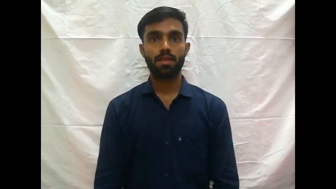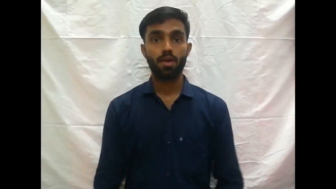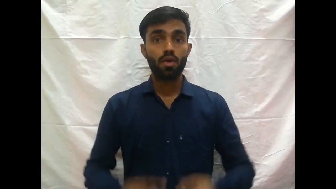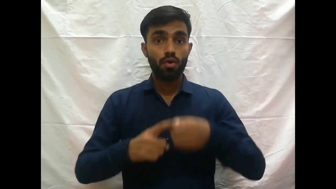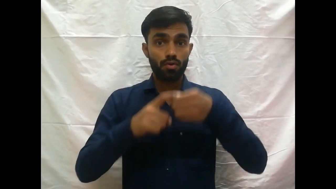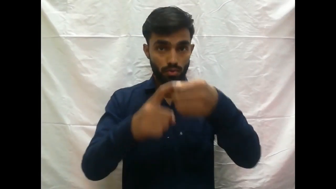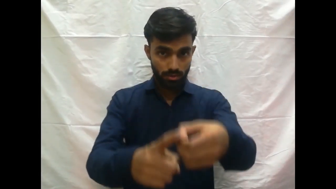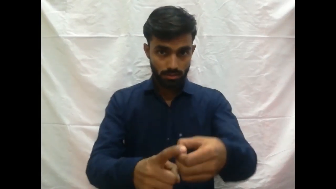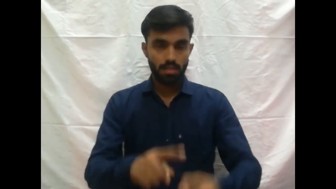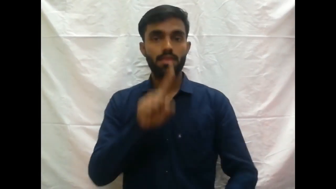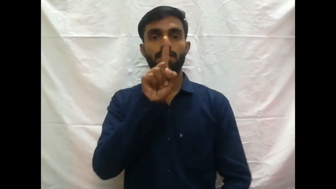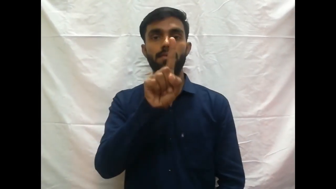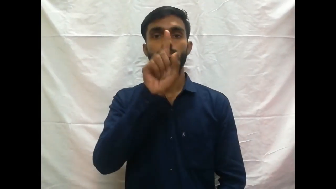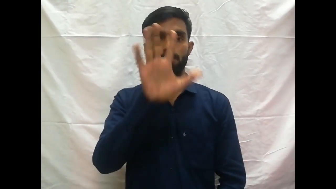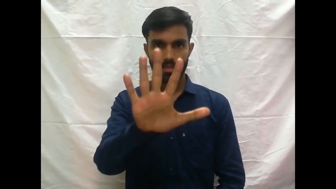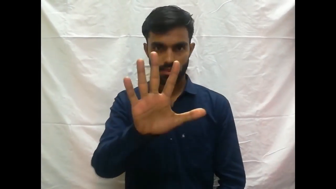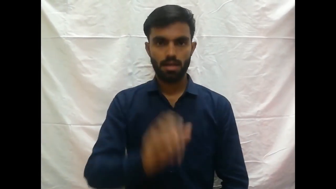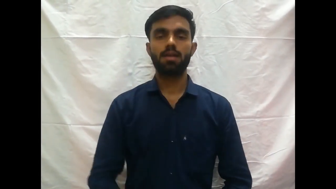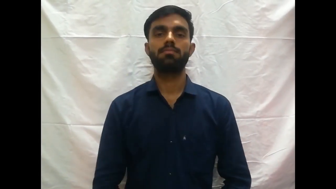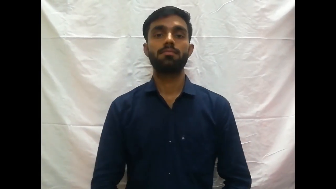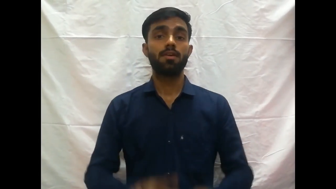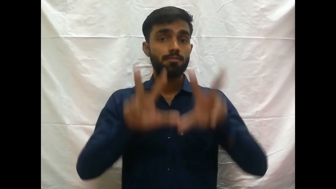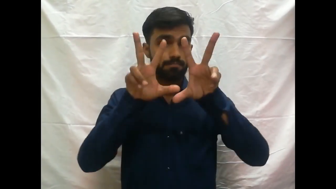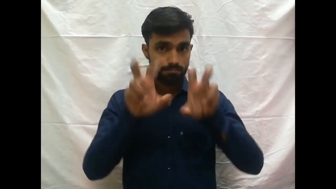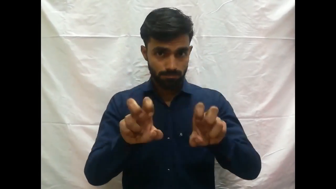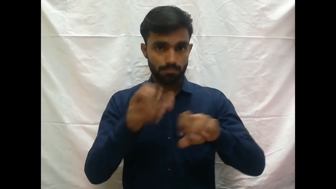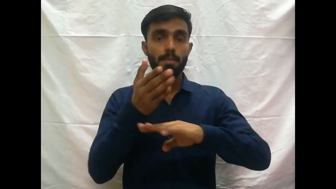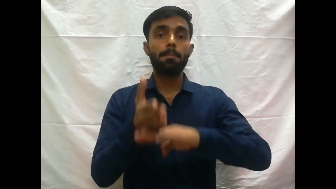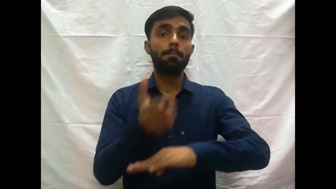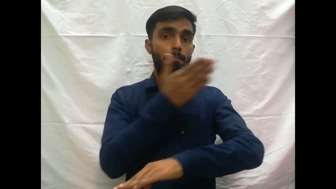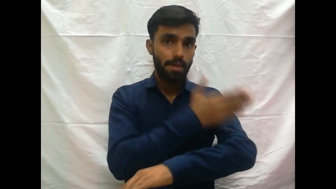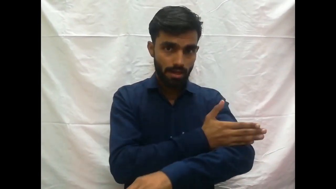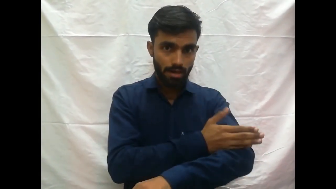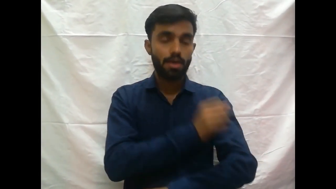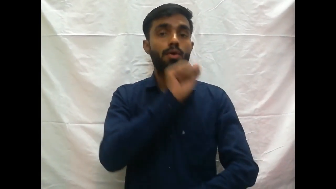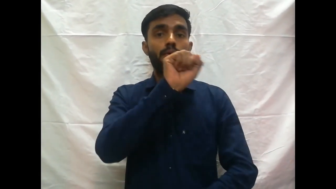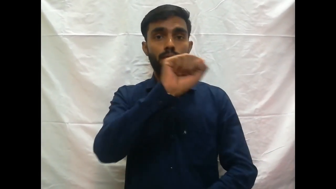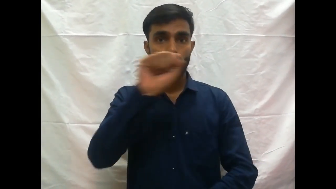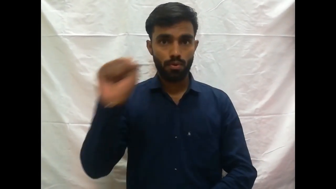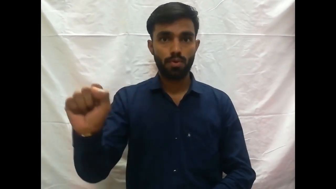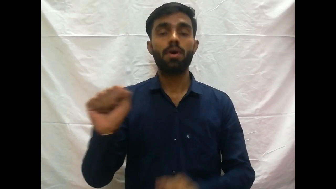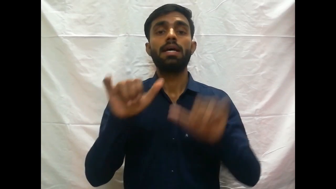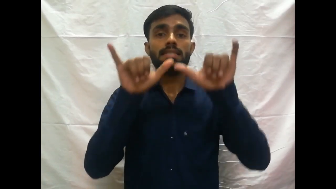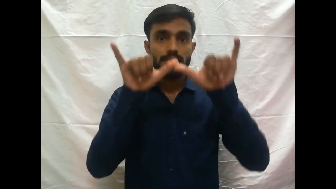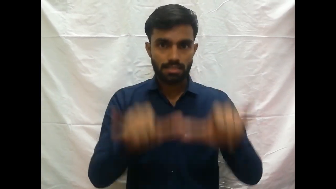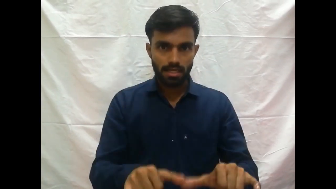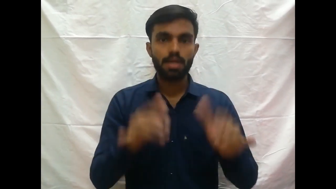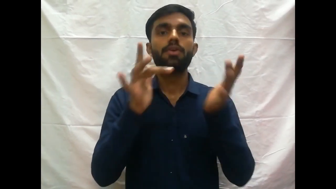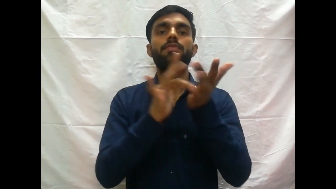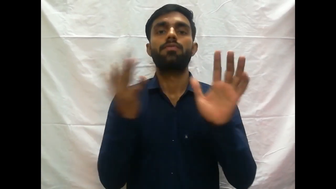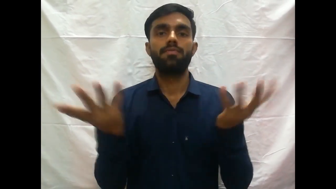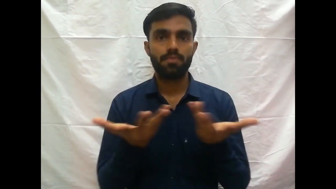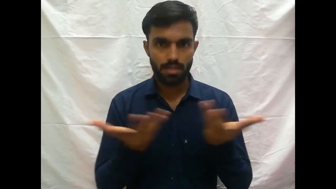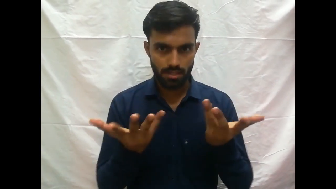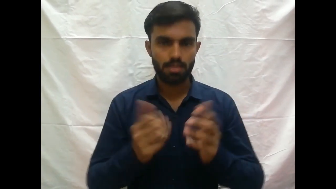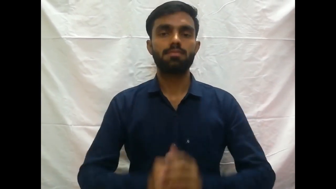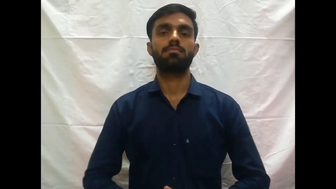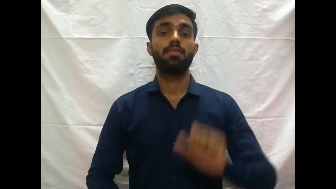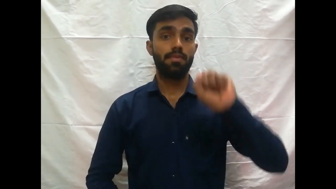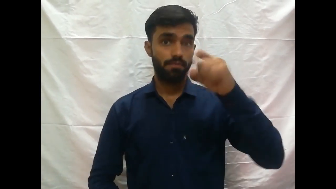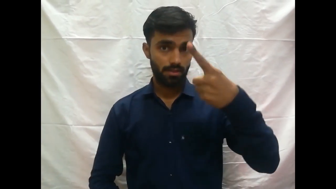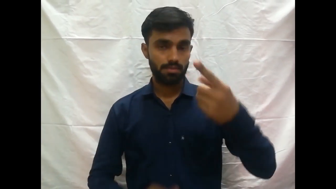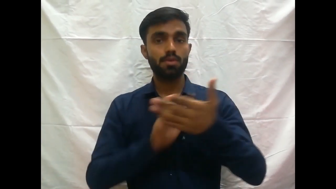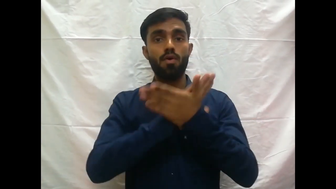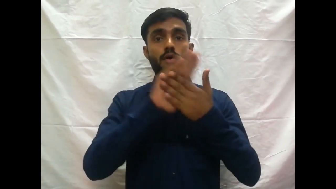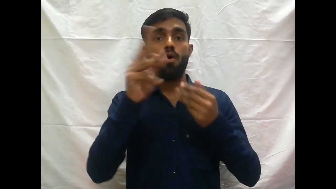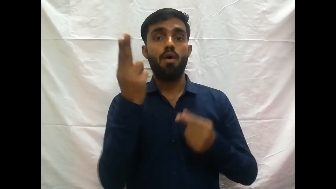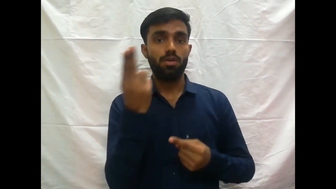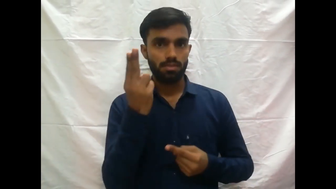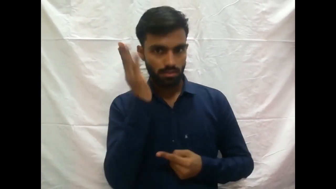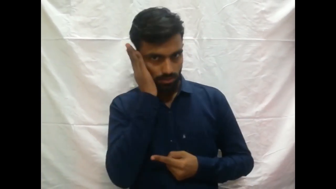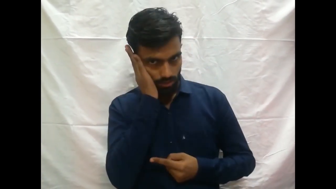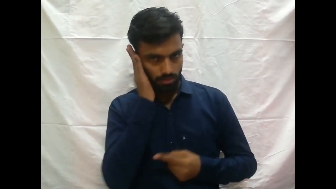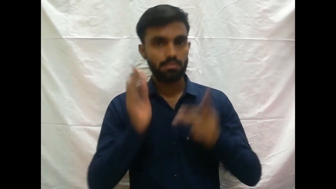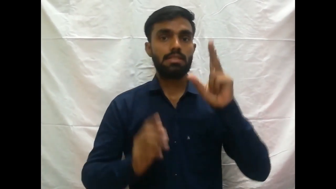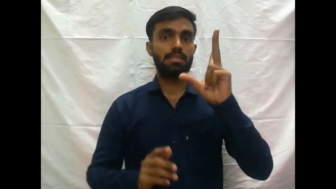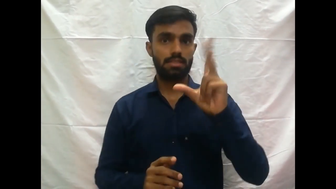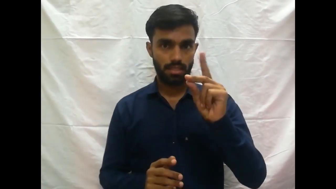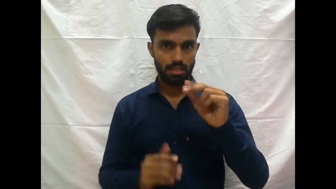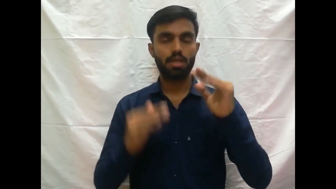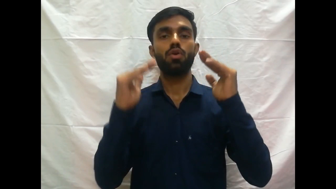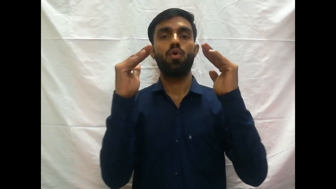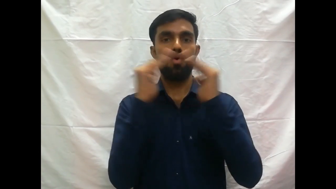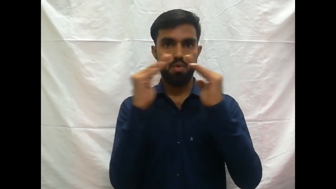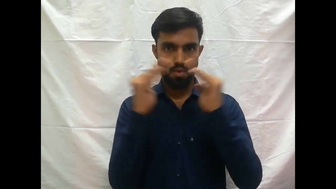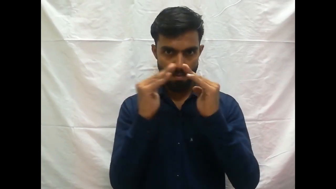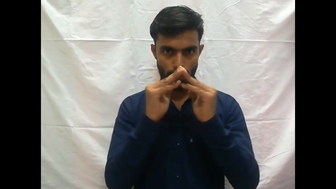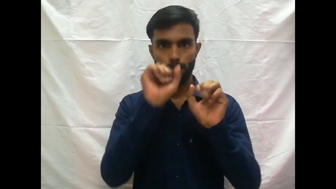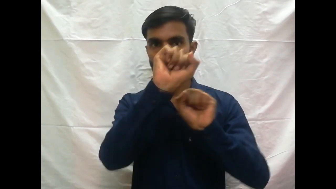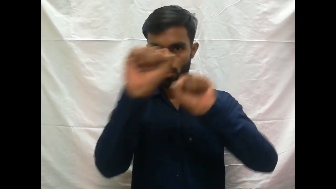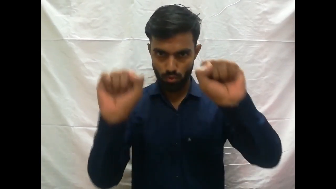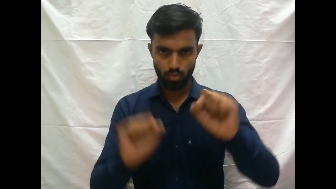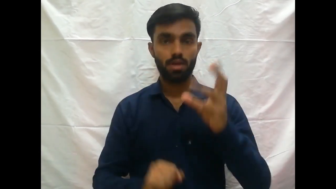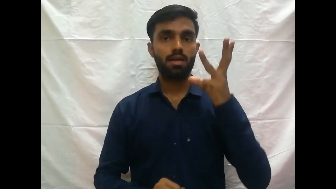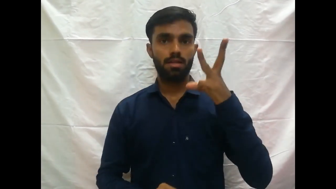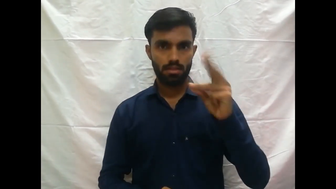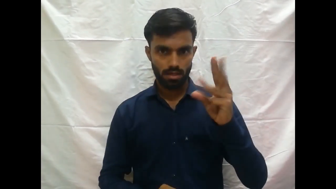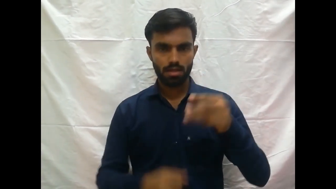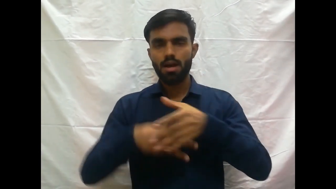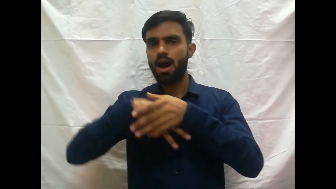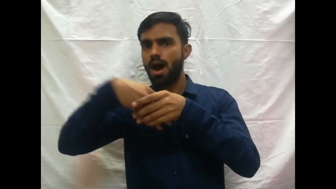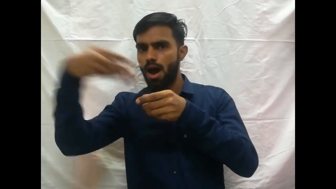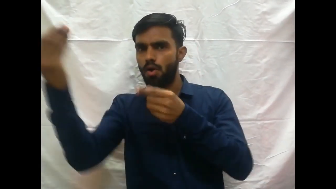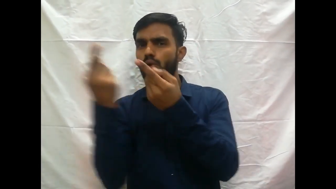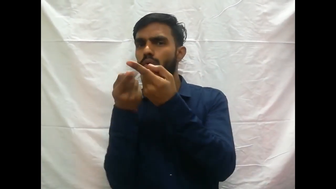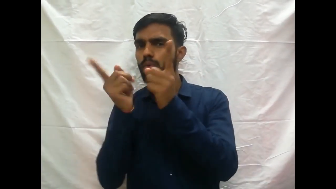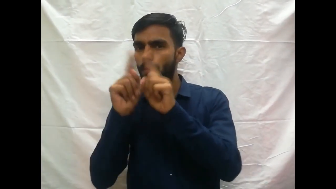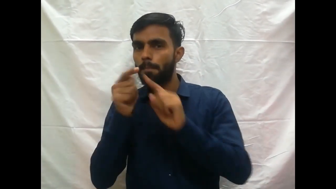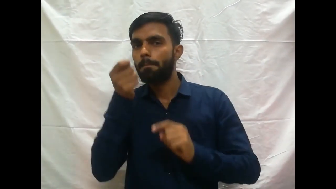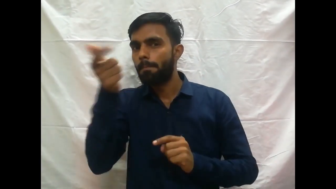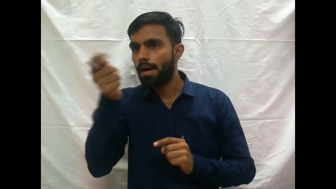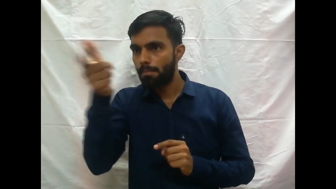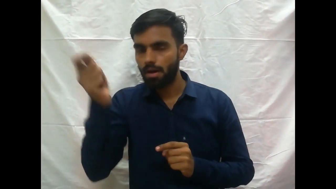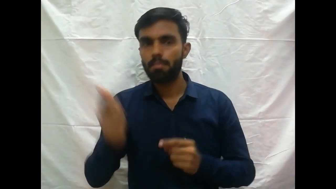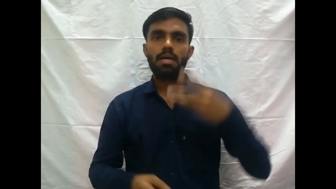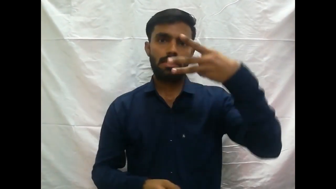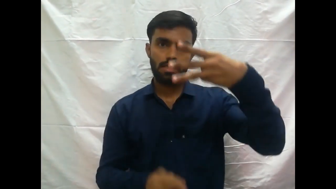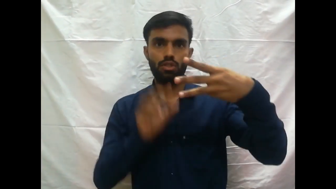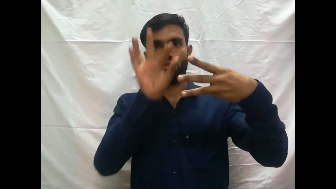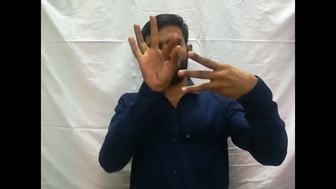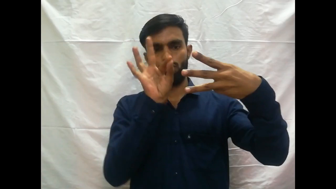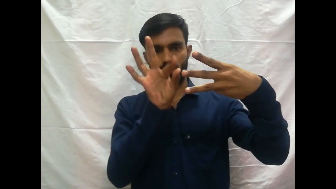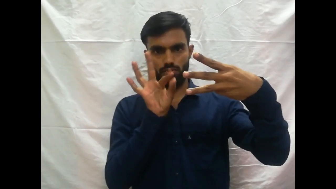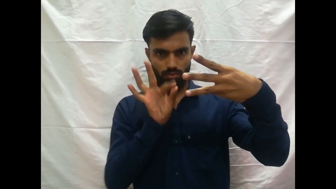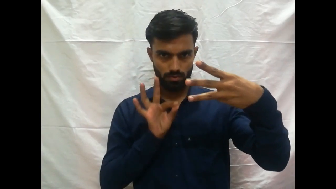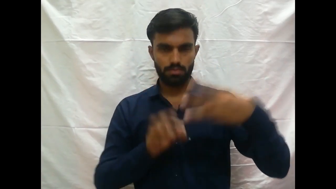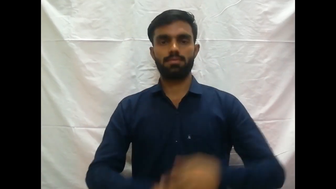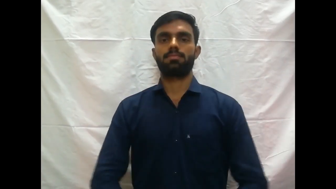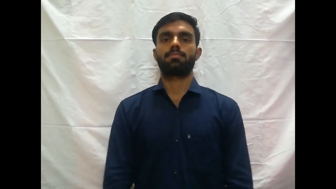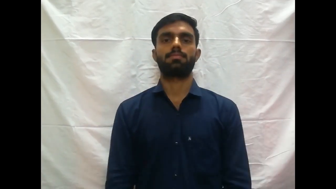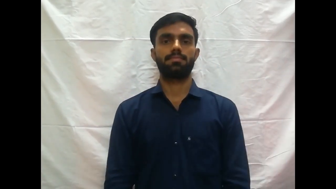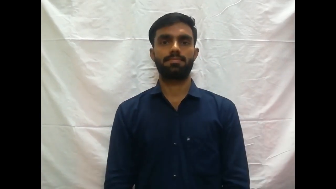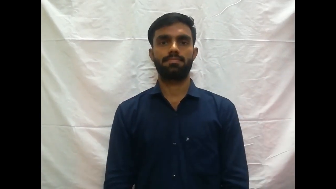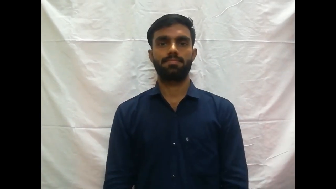Where did you stay before lock-down?